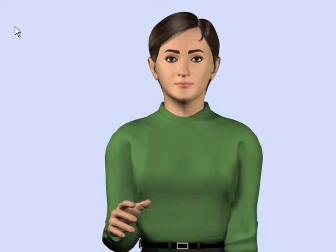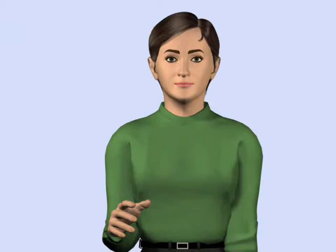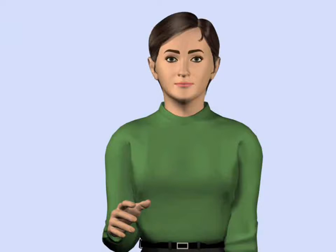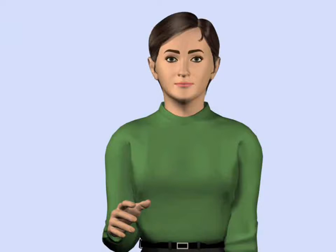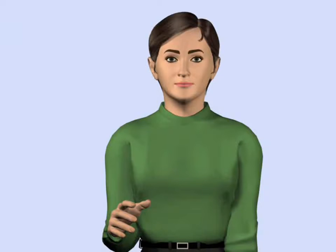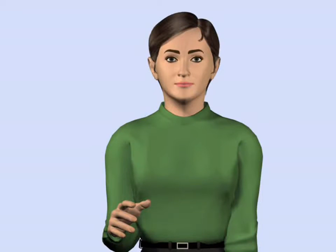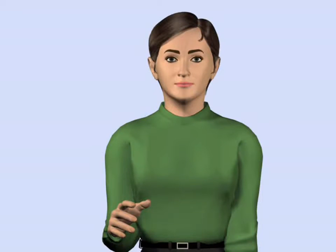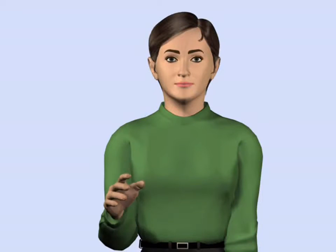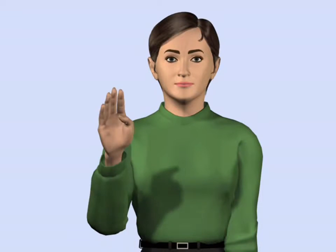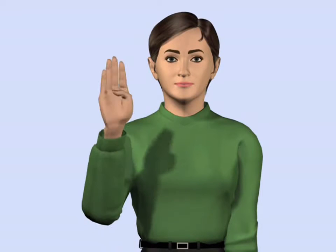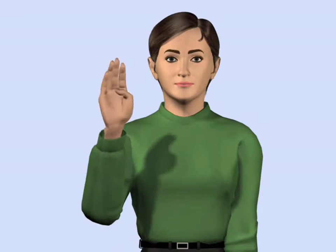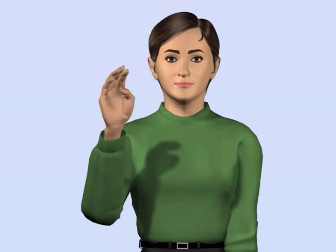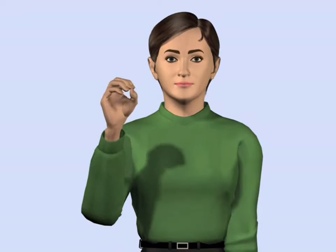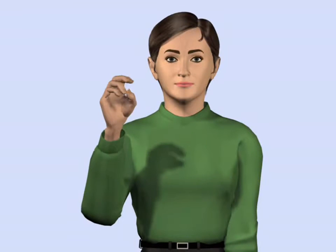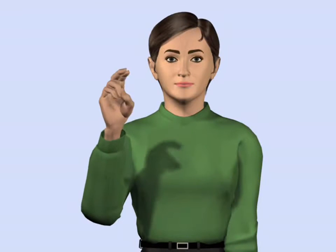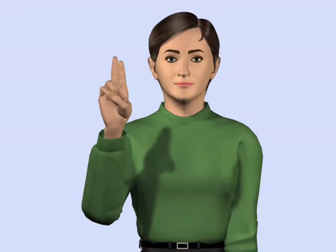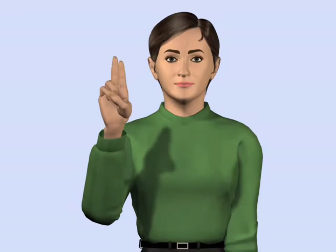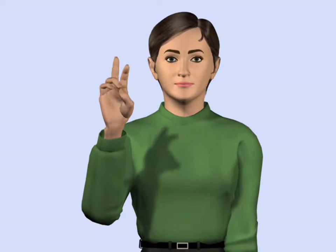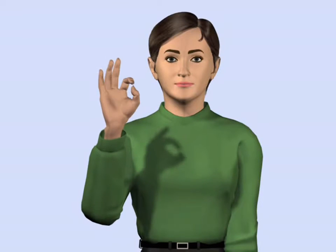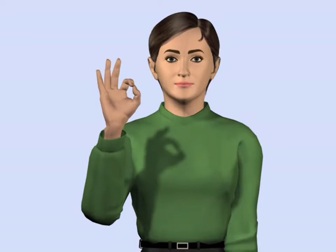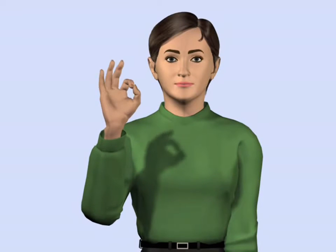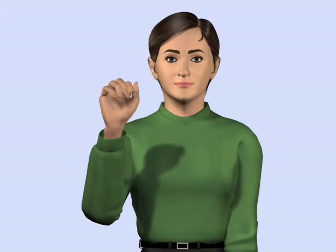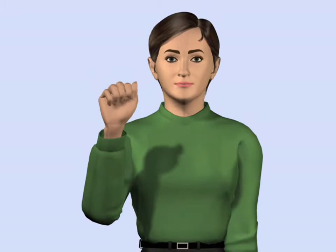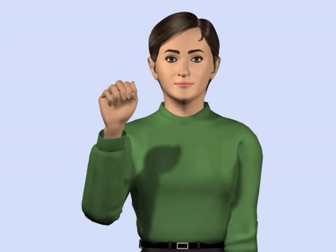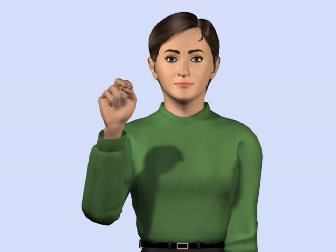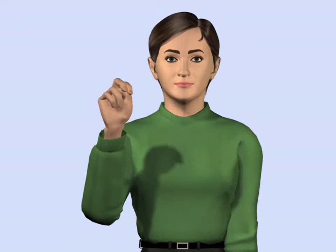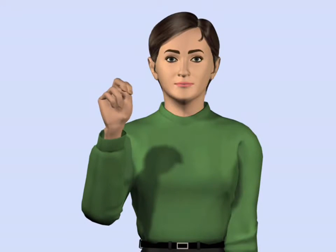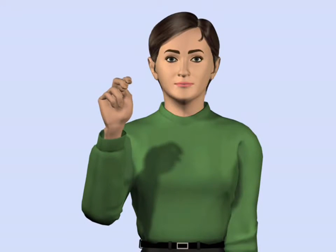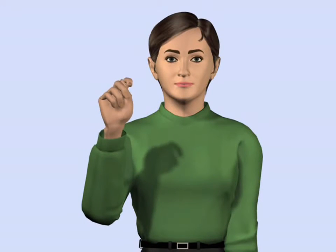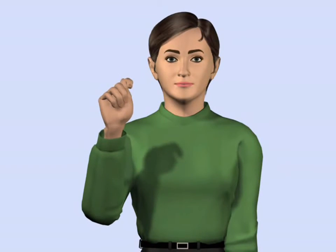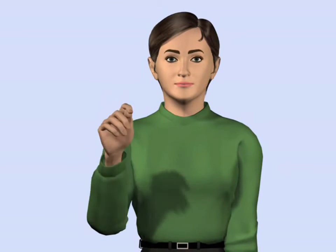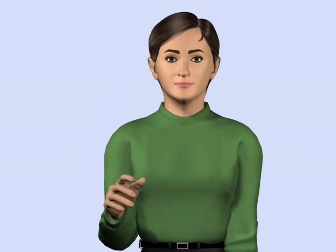bouffant